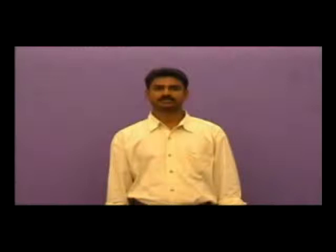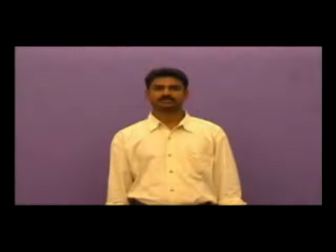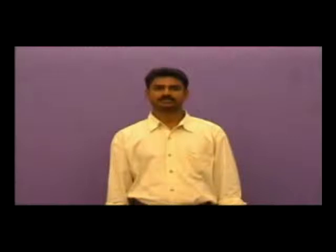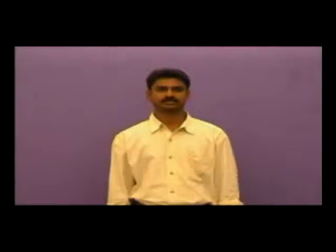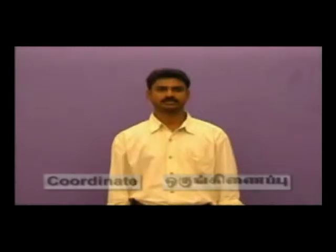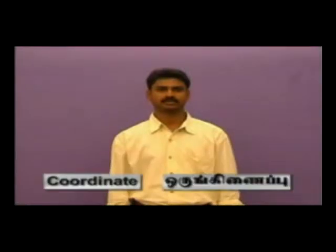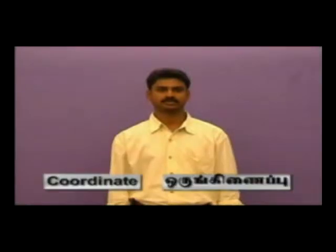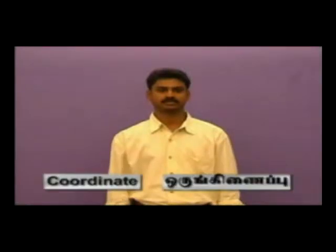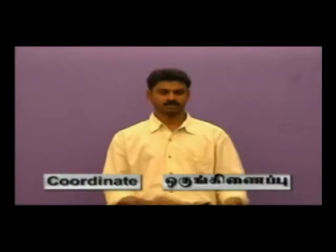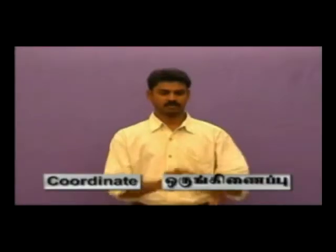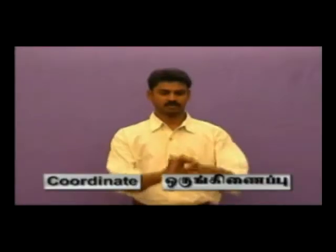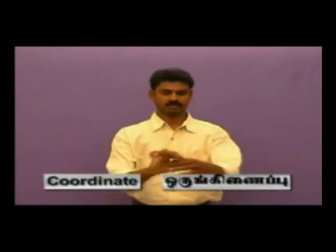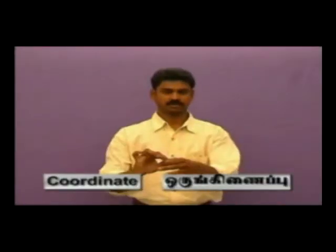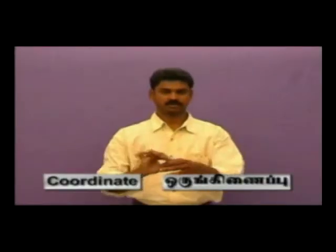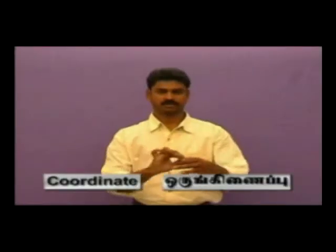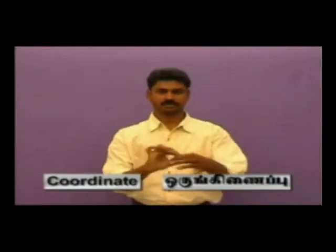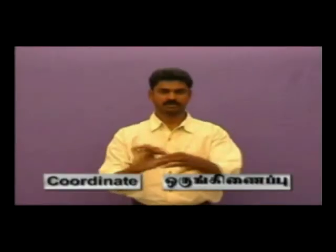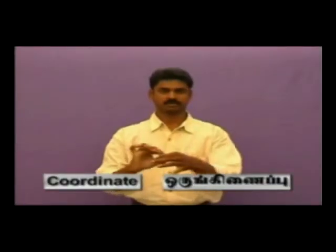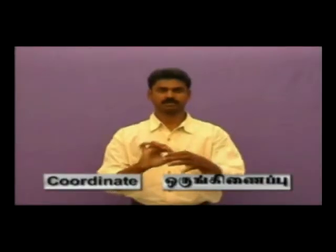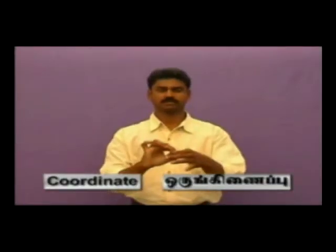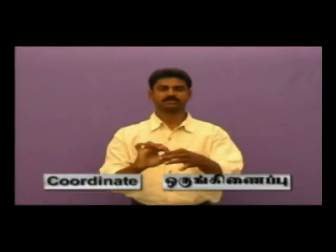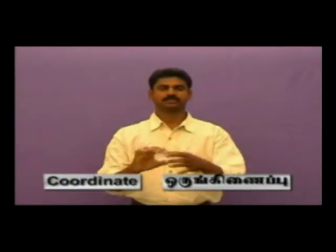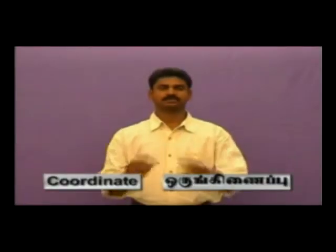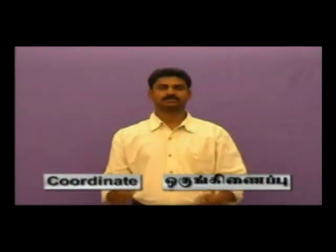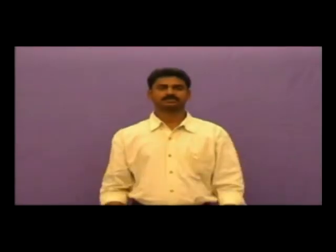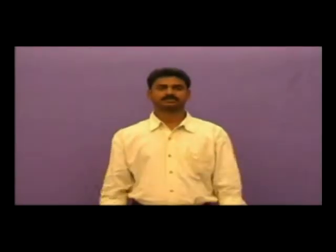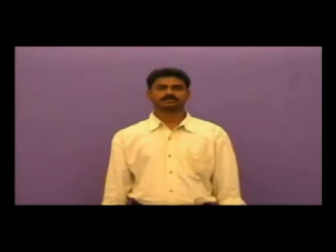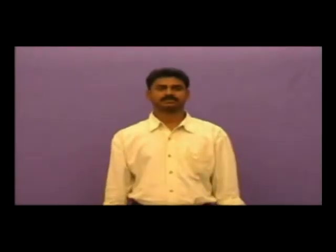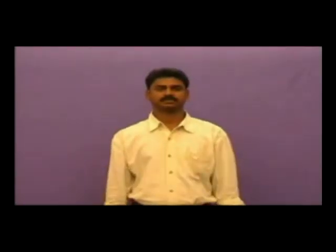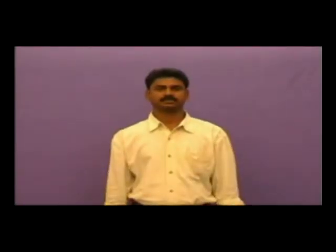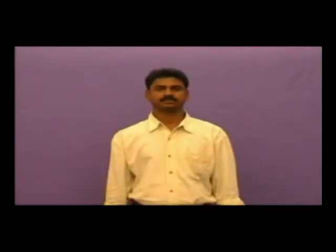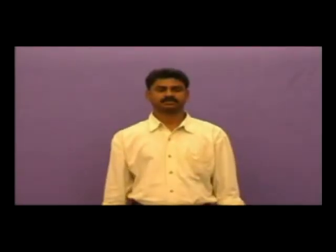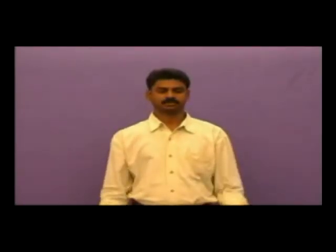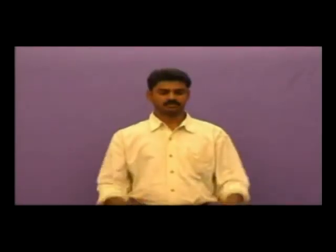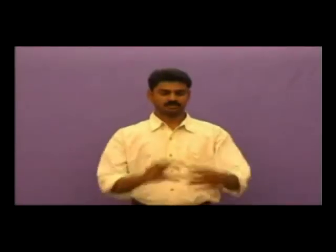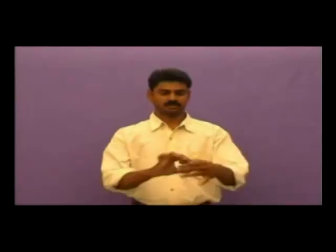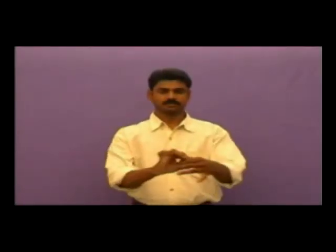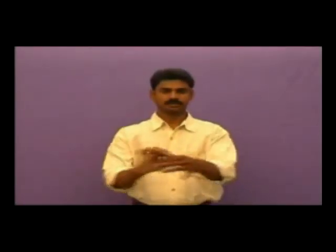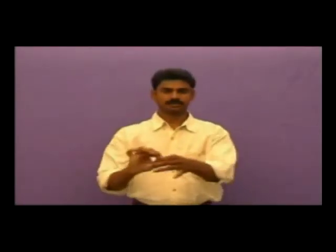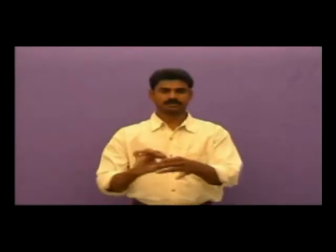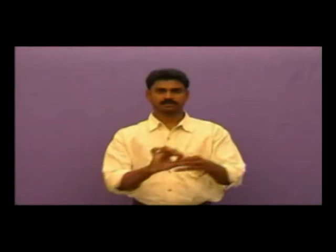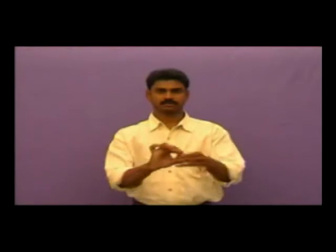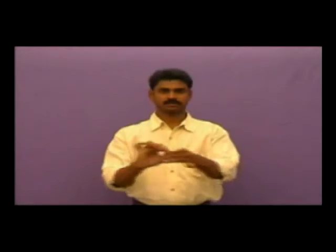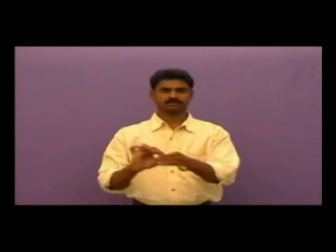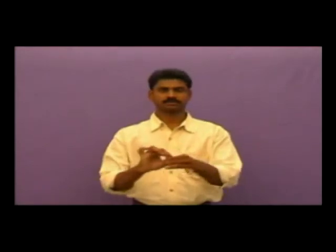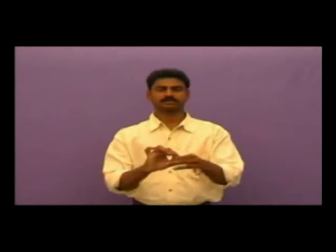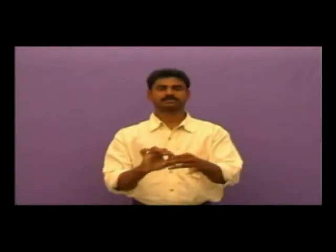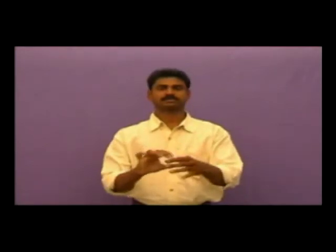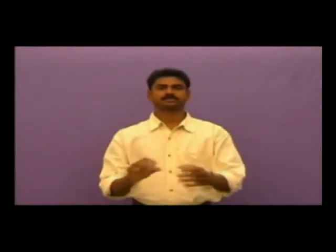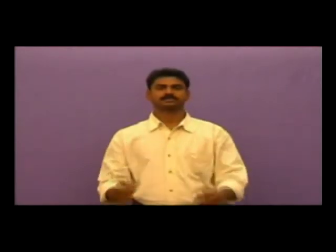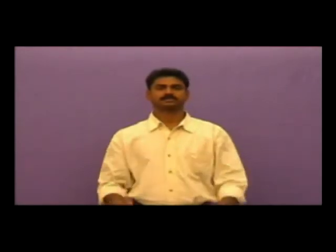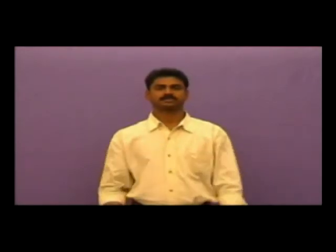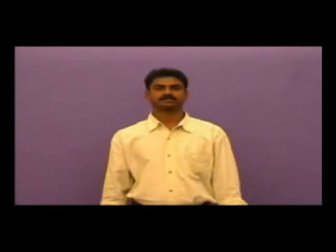Coordinate